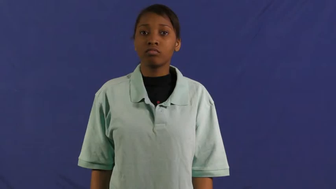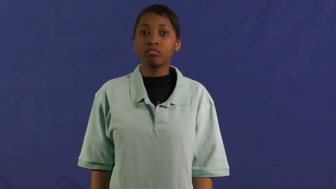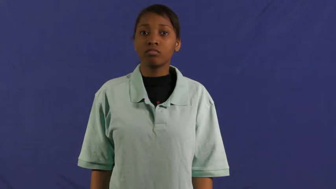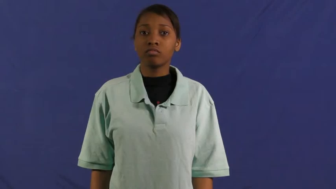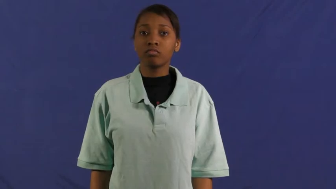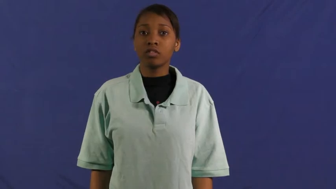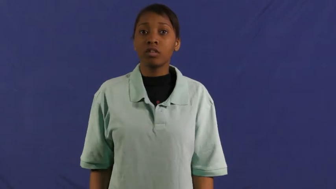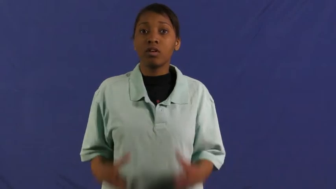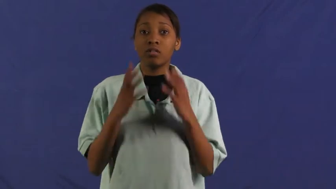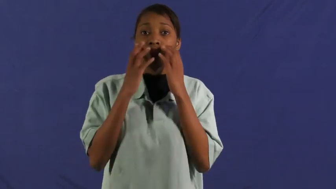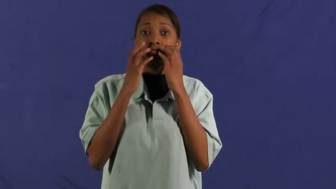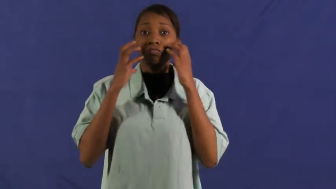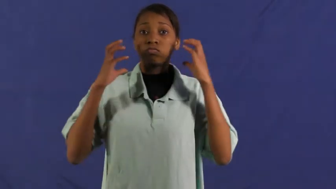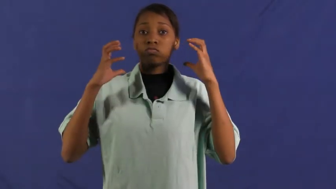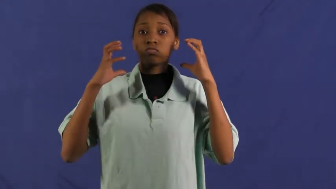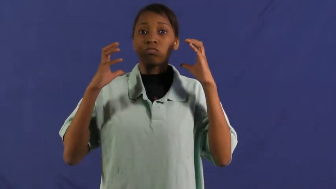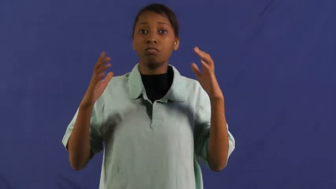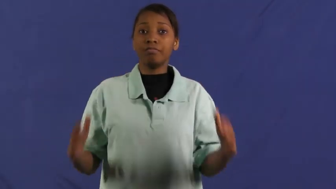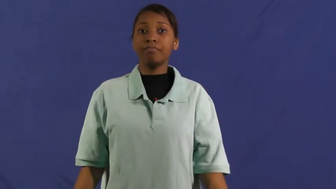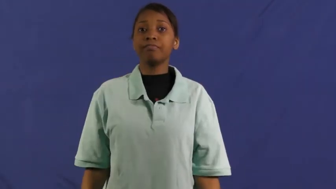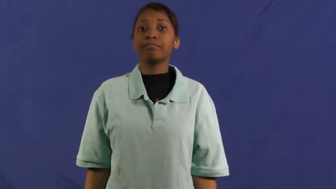fat